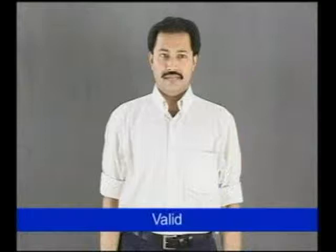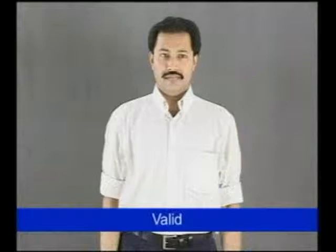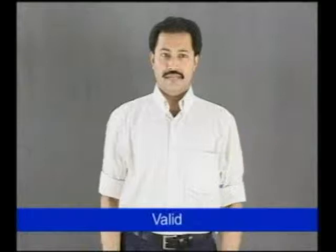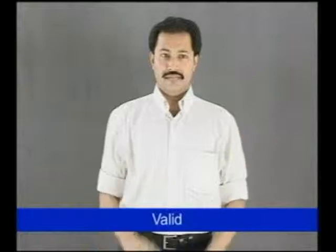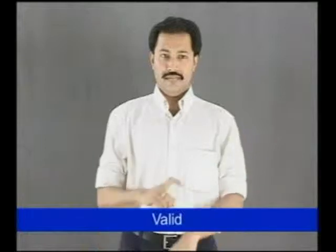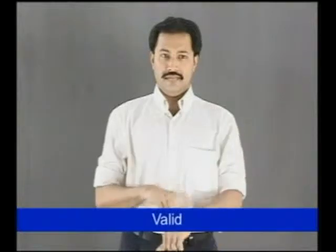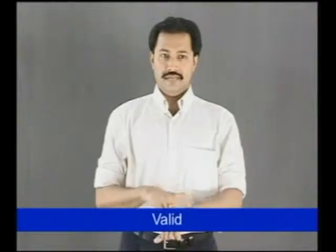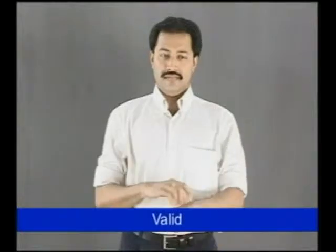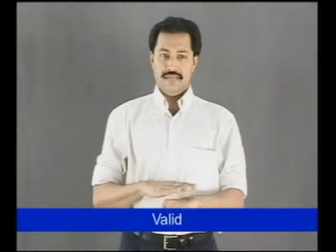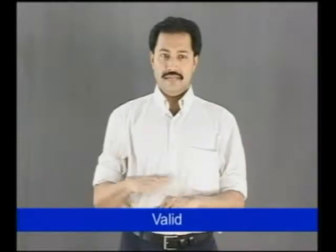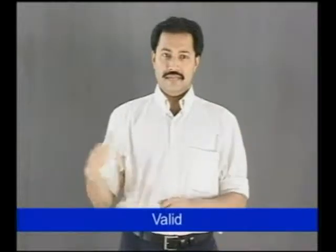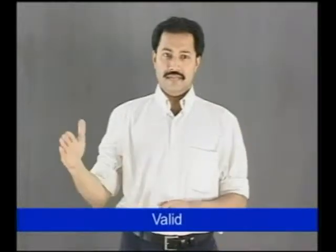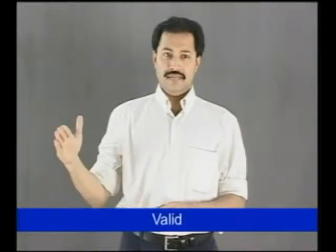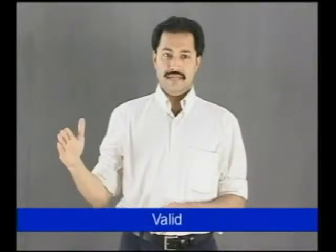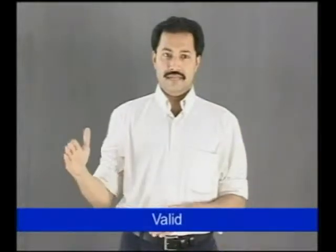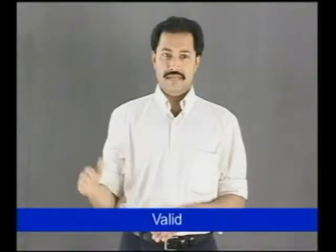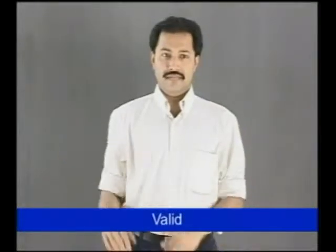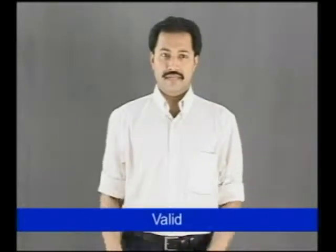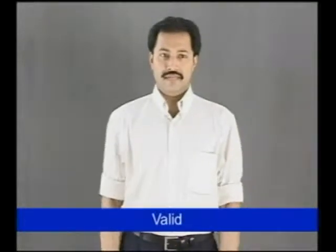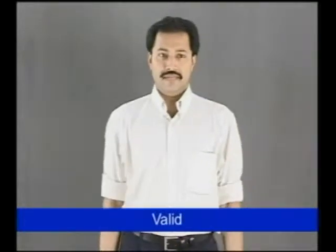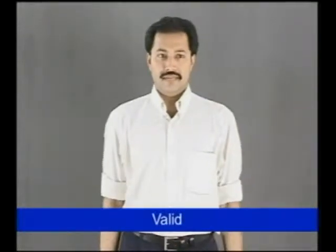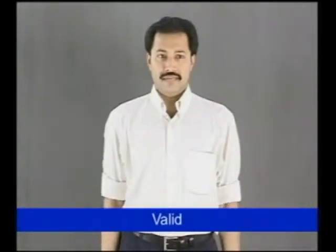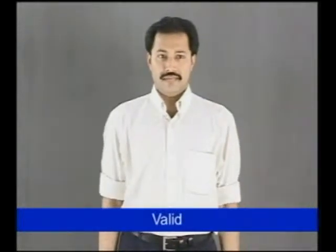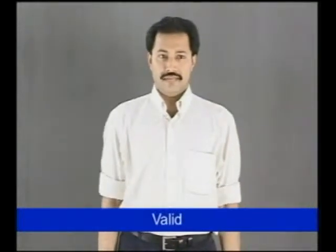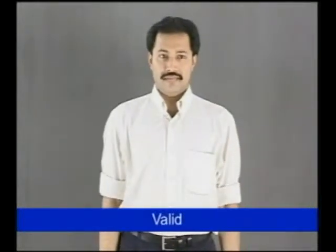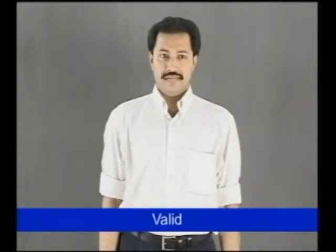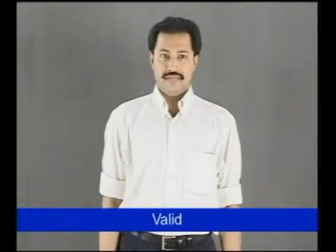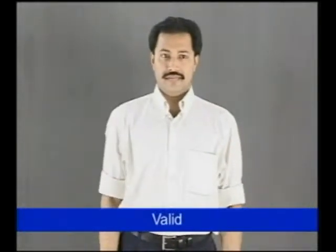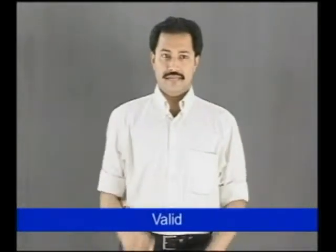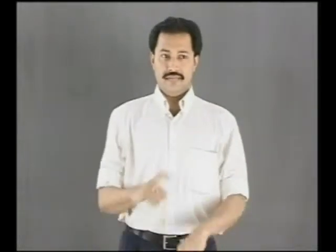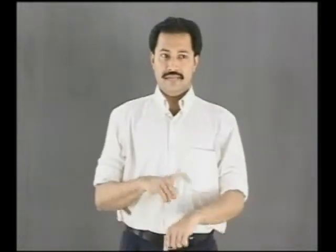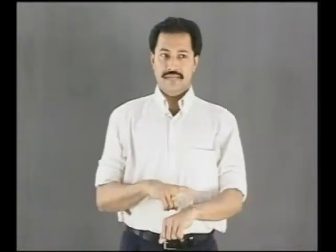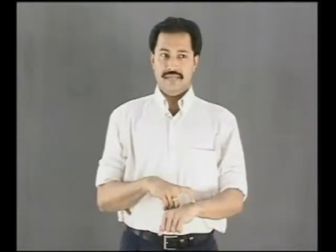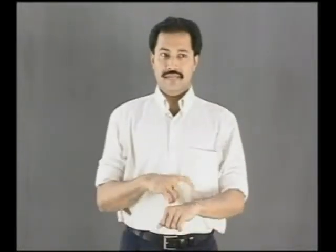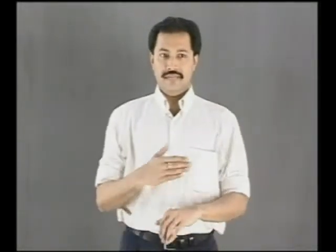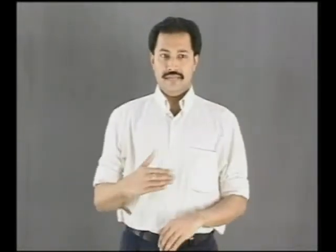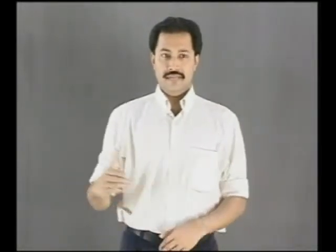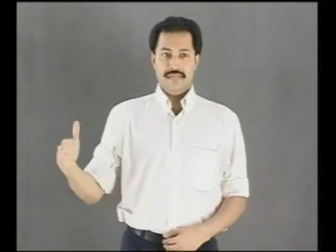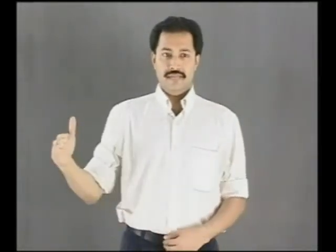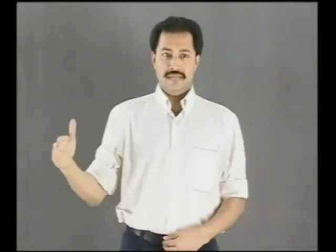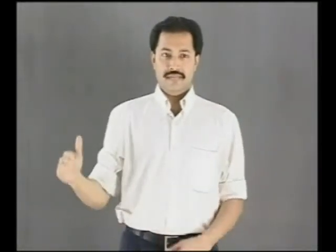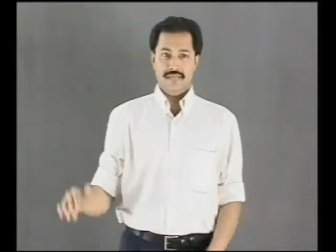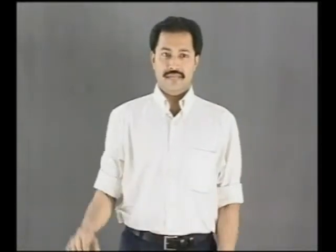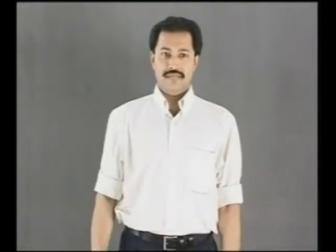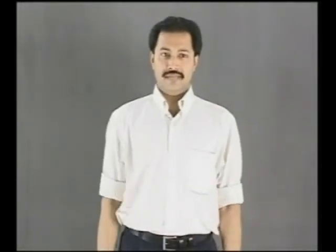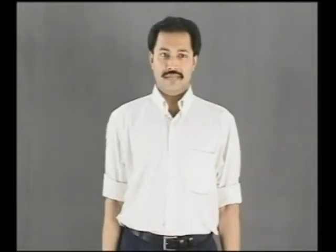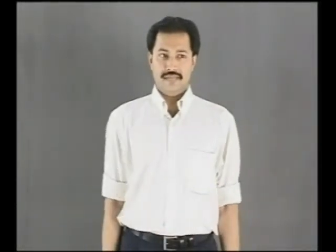Valid